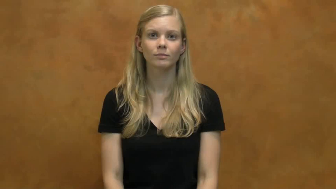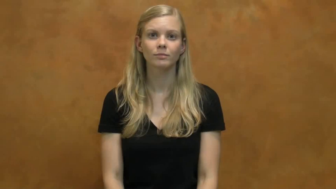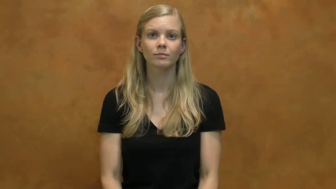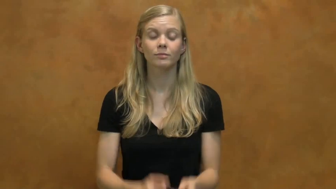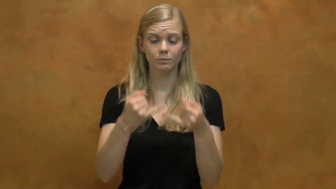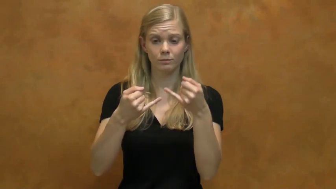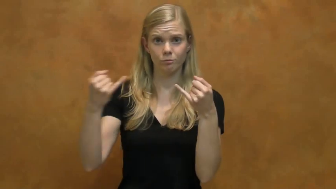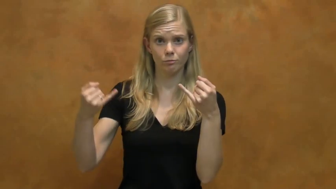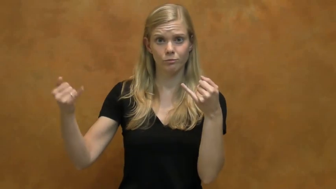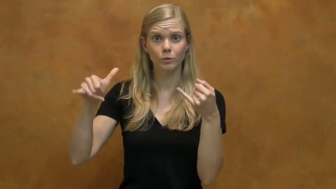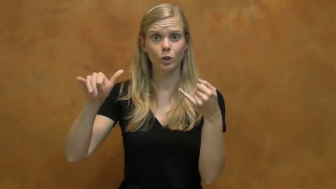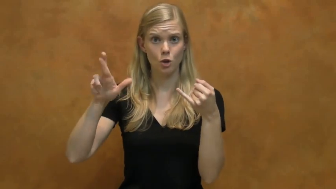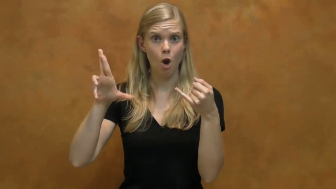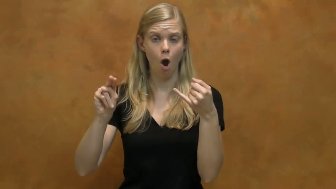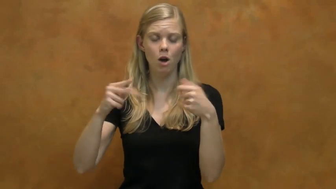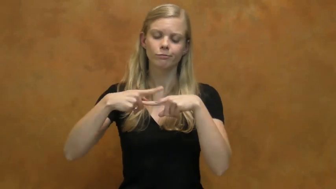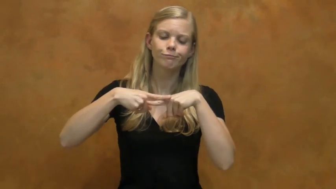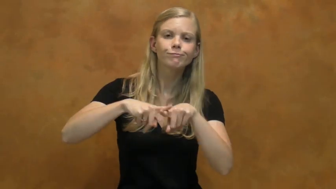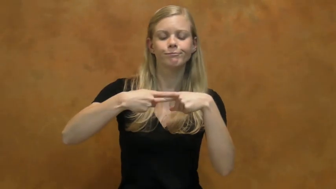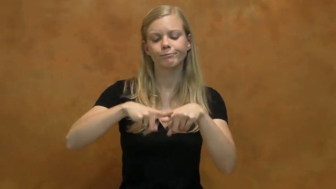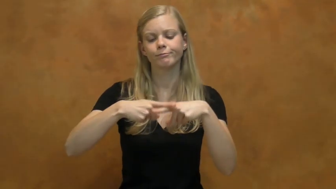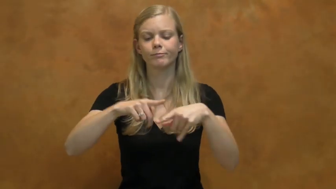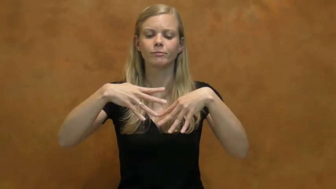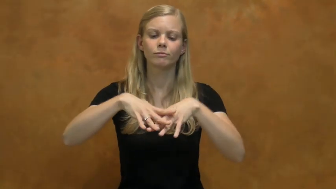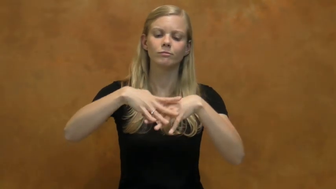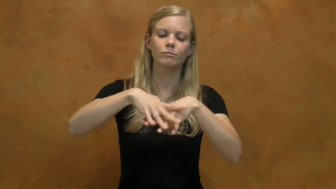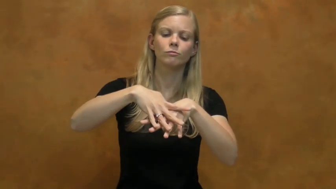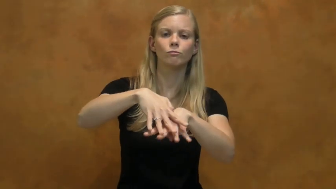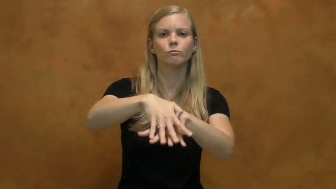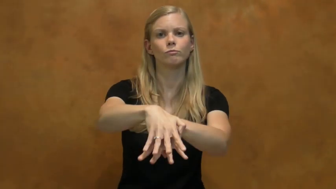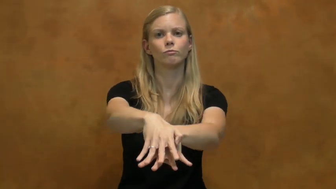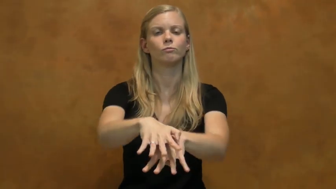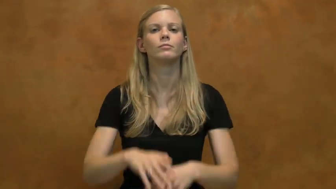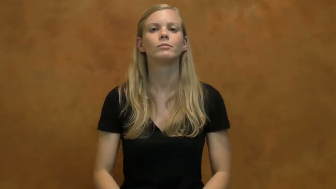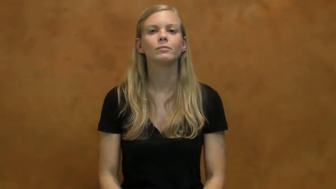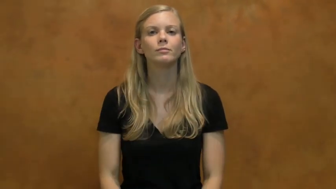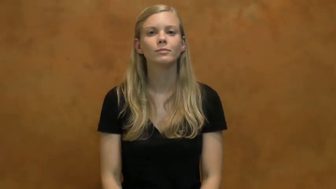knitting